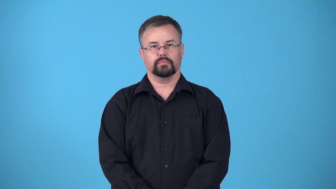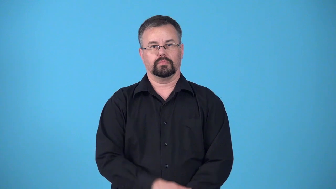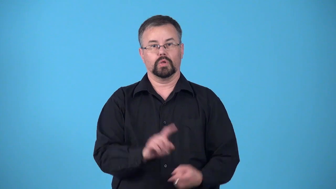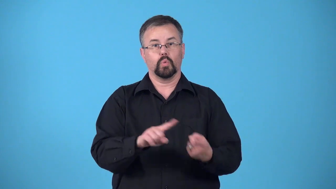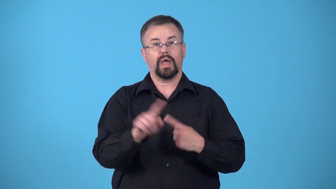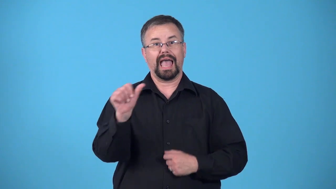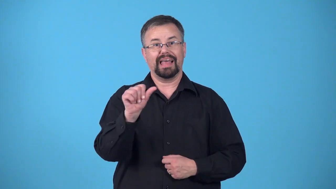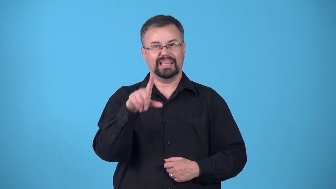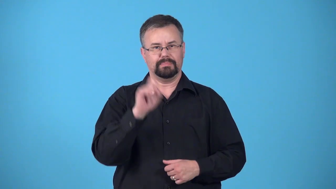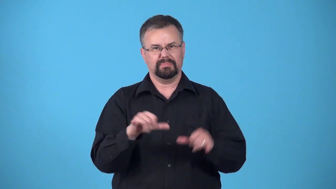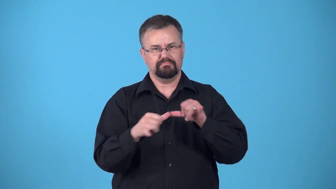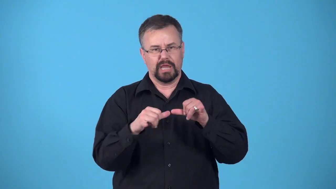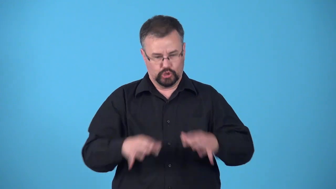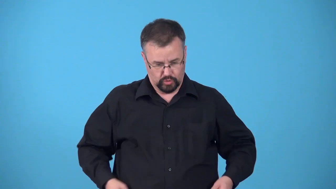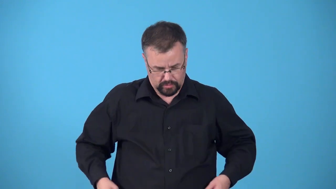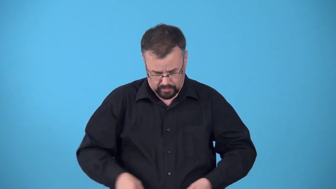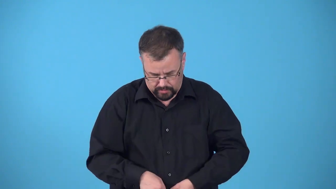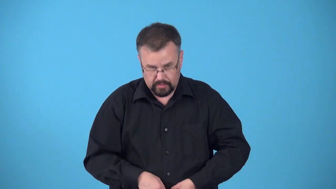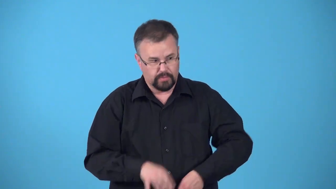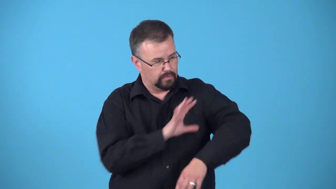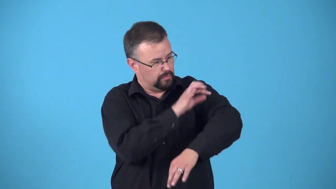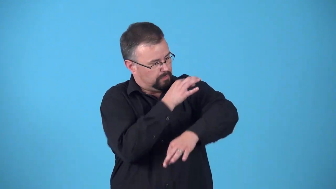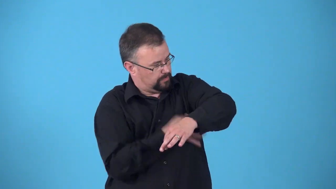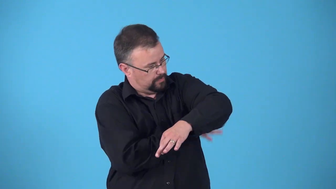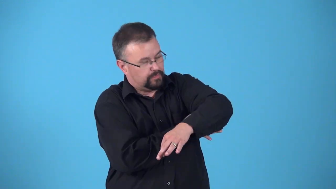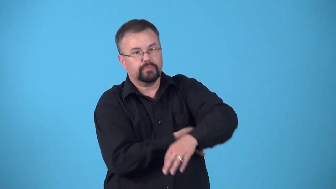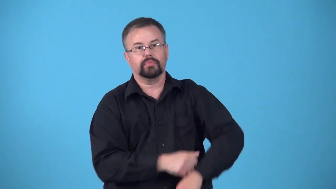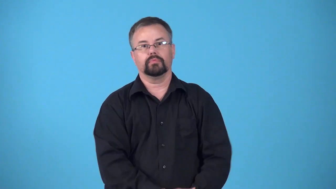tale of the tape